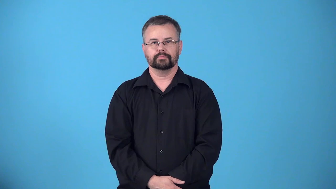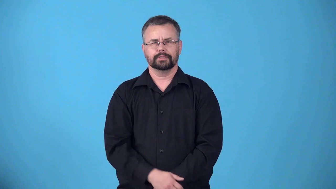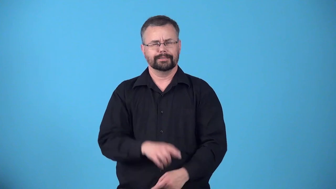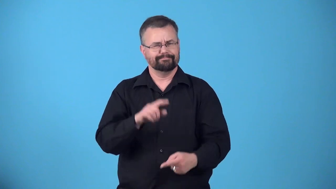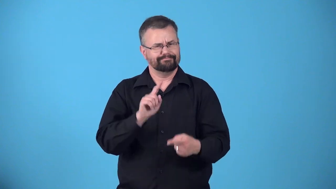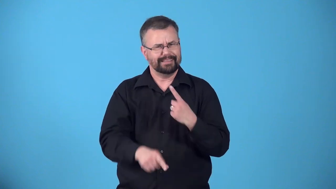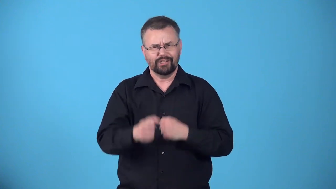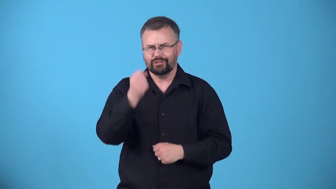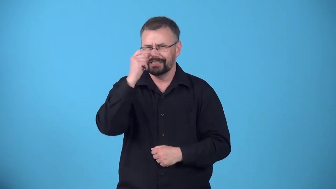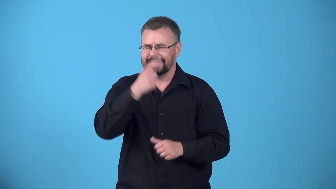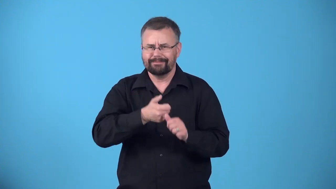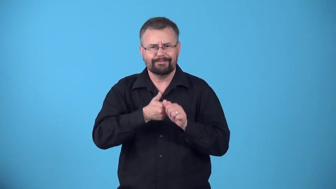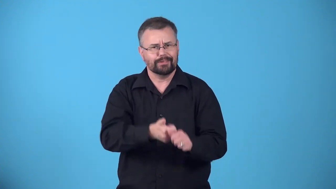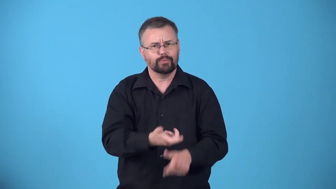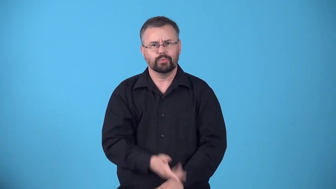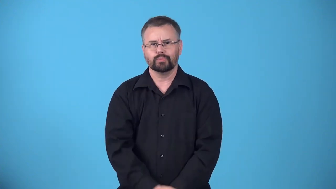at a loss